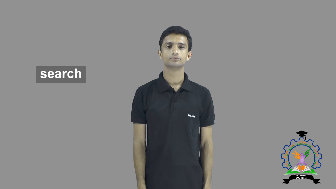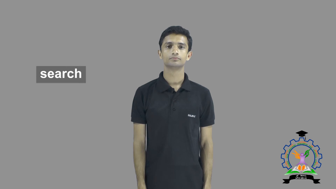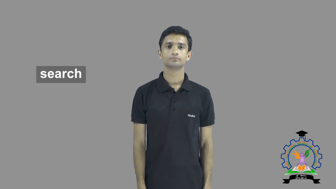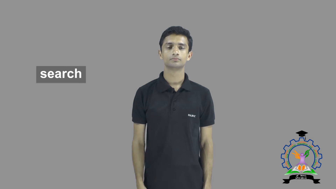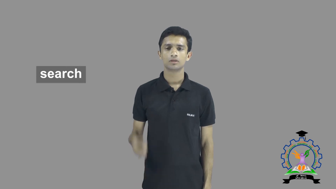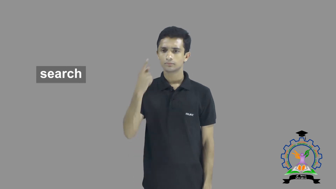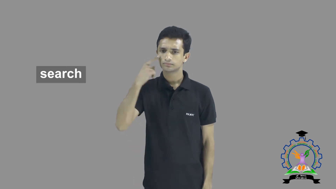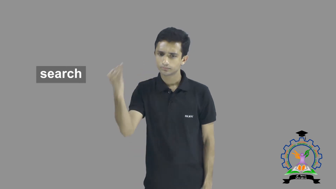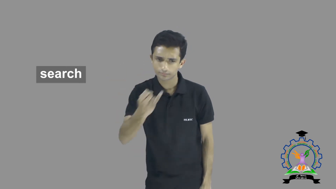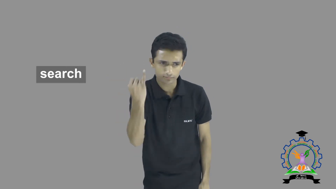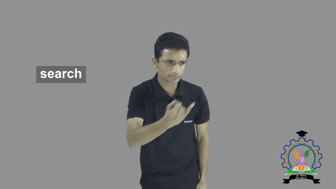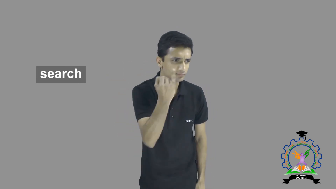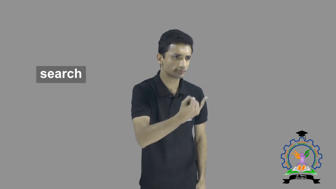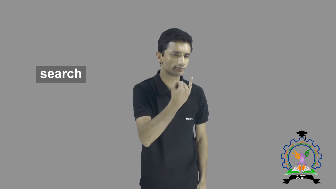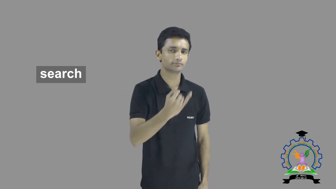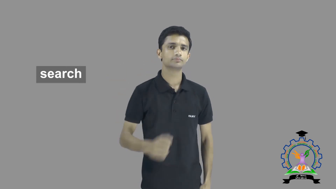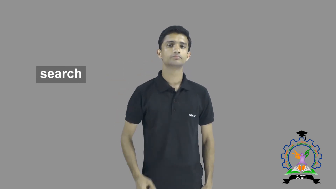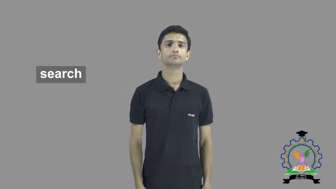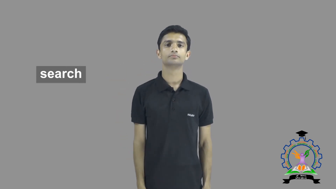search